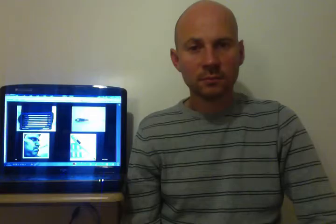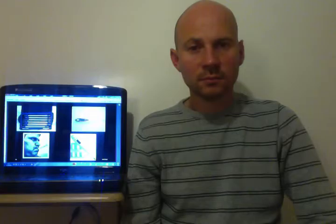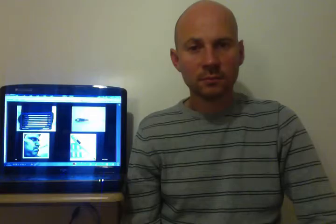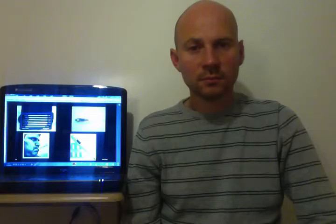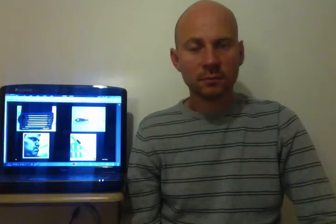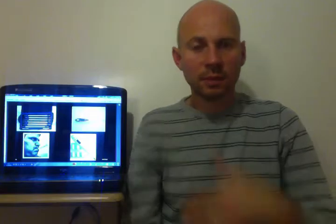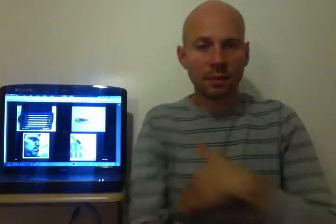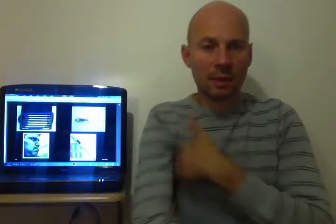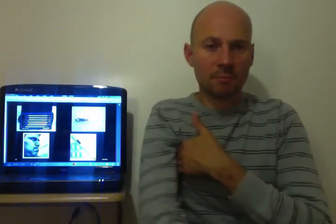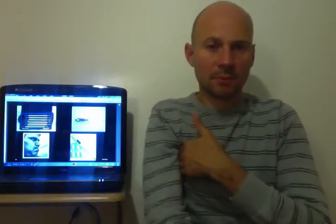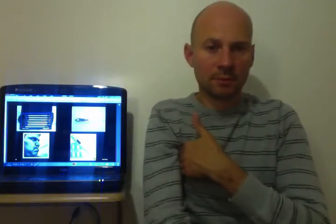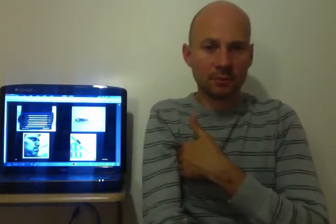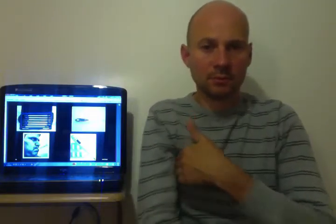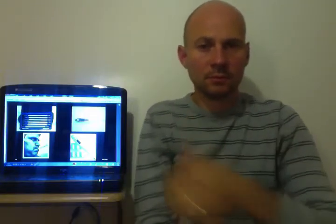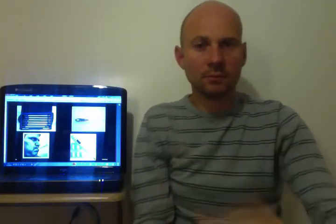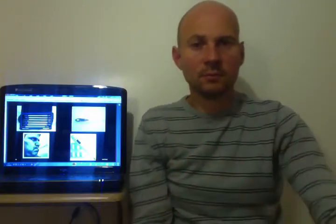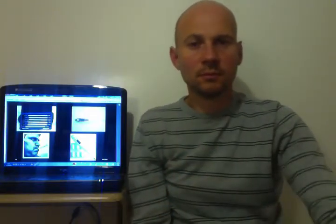thermometer